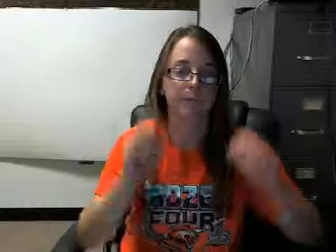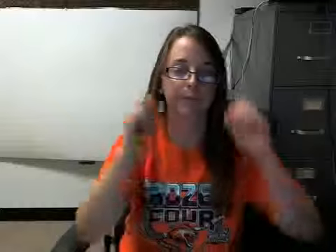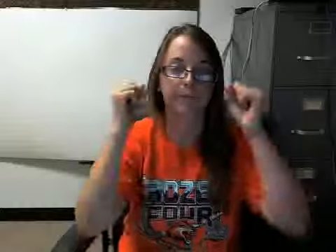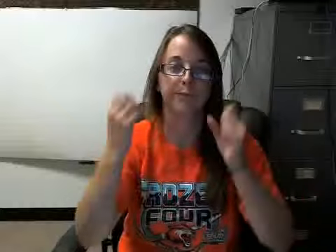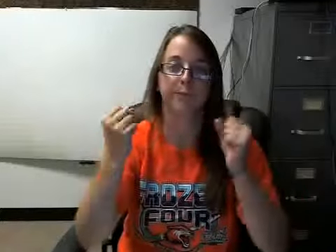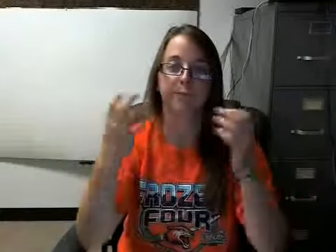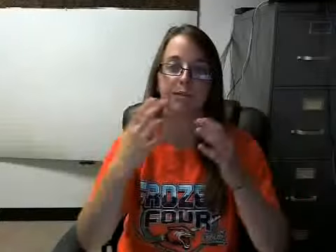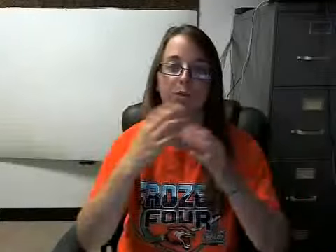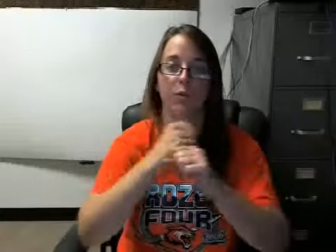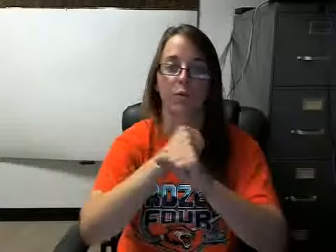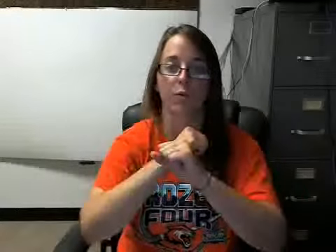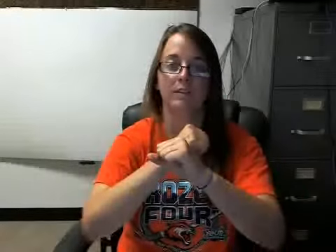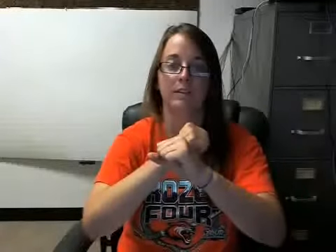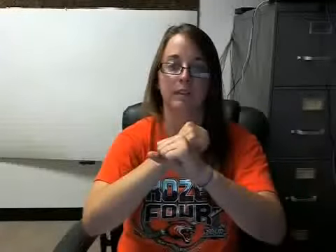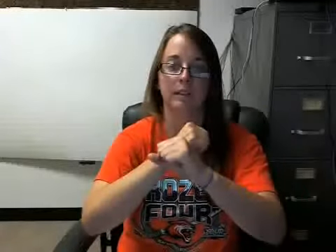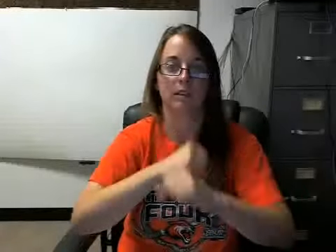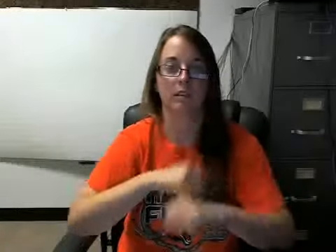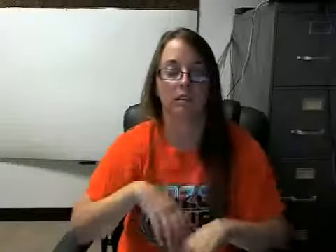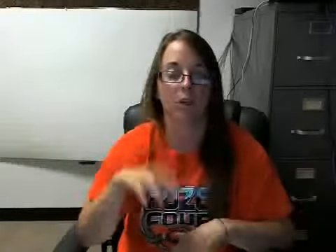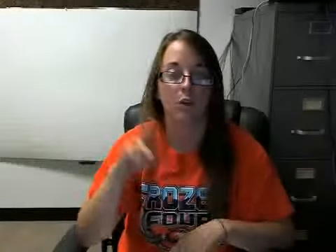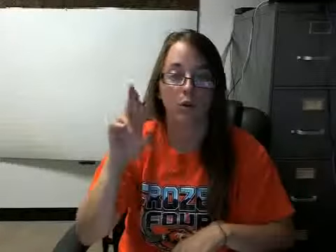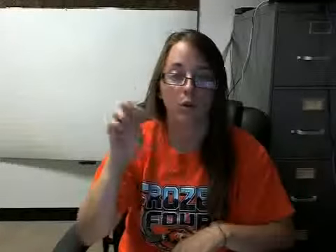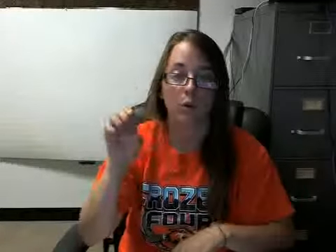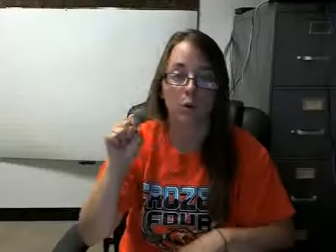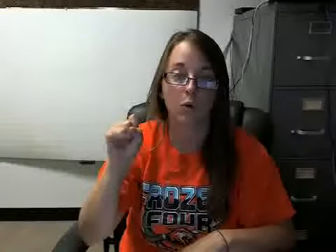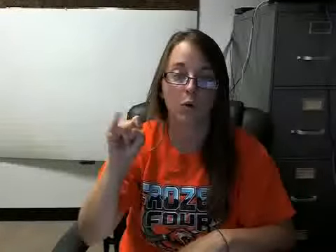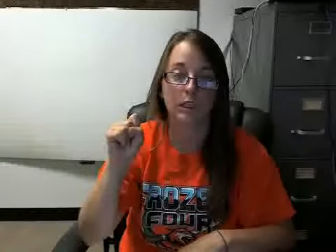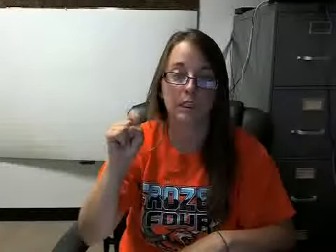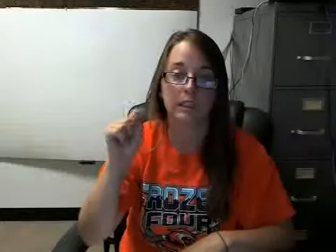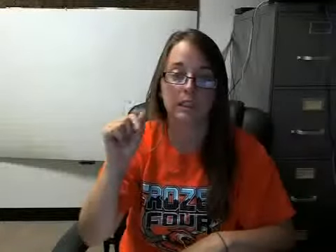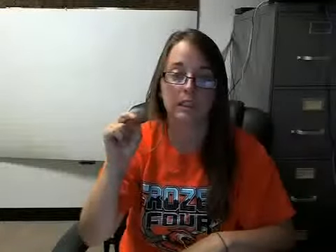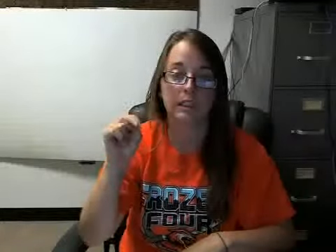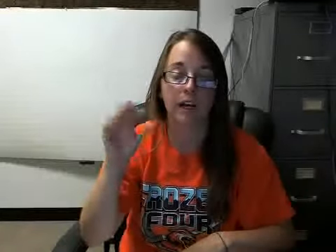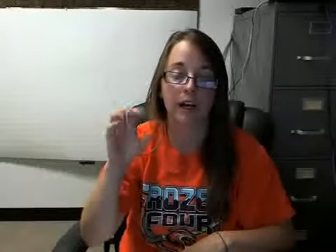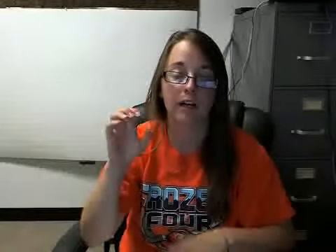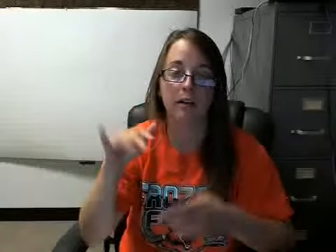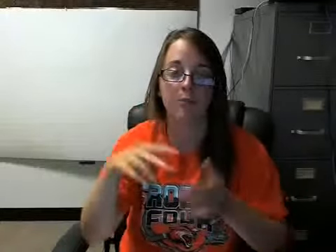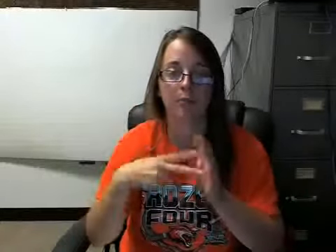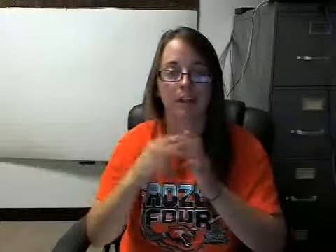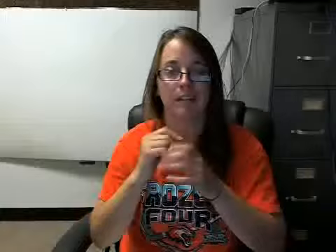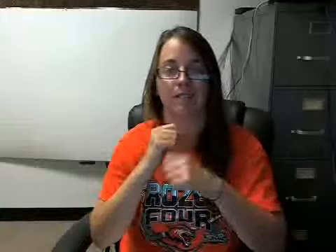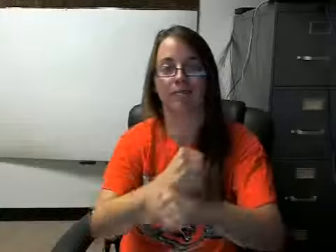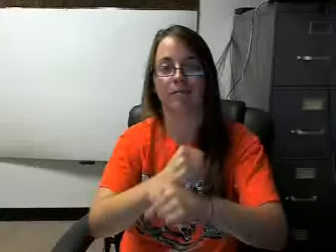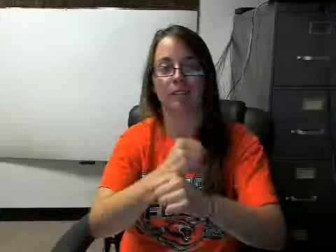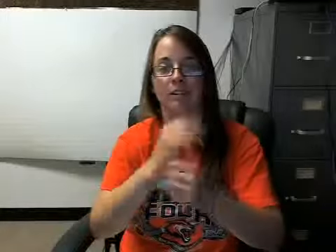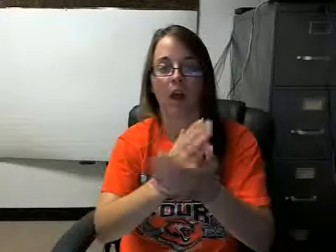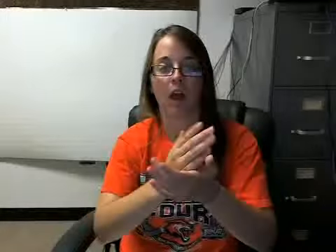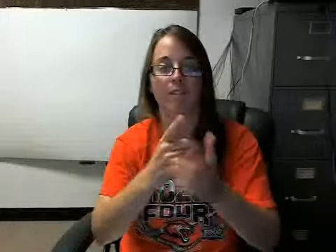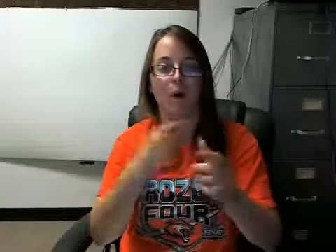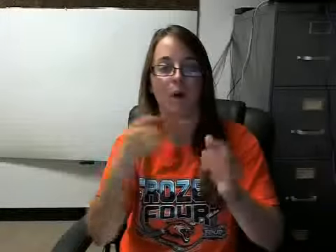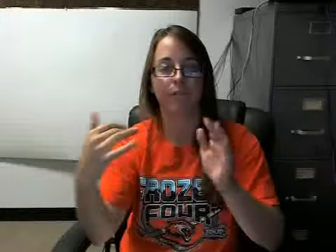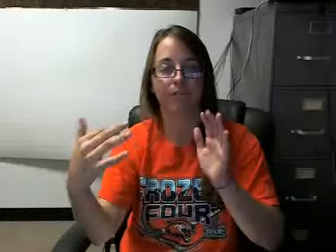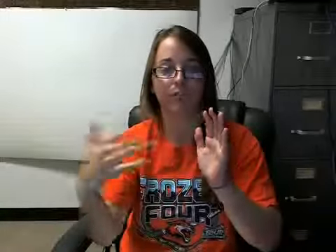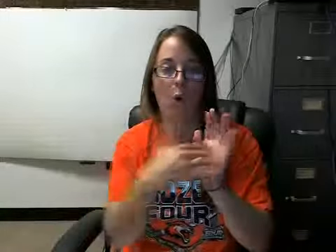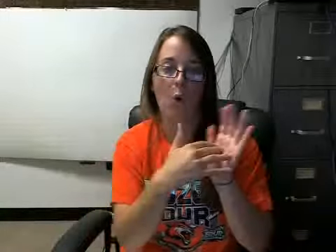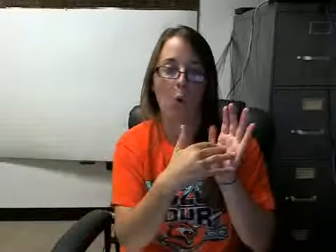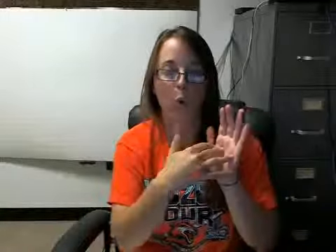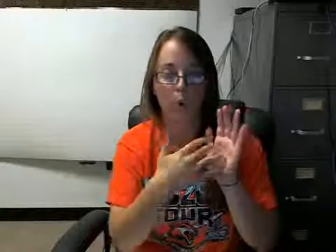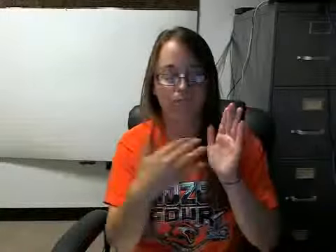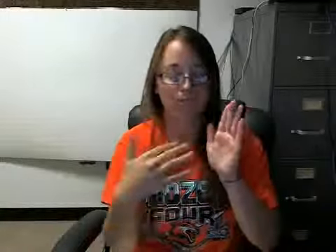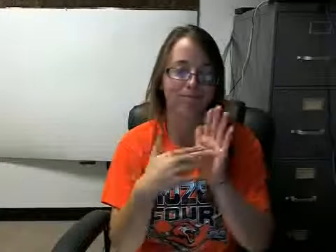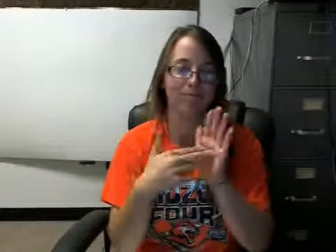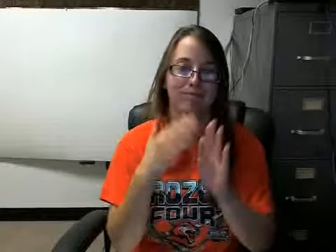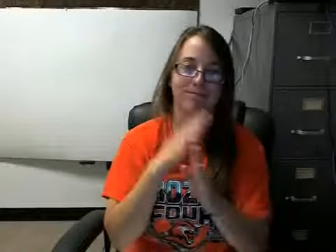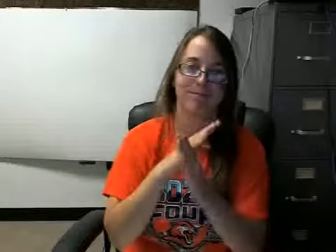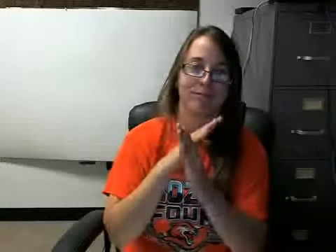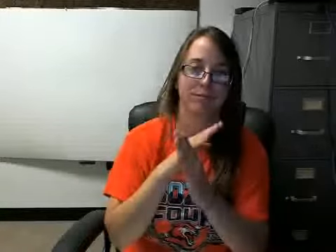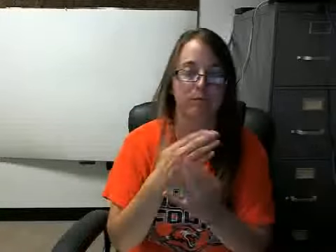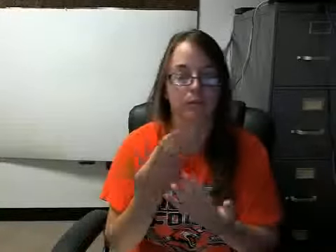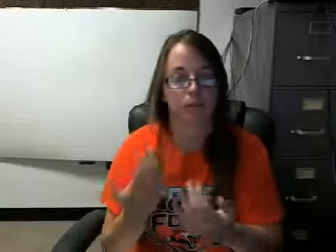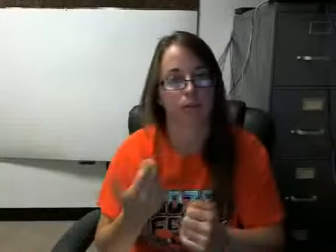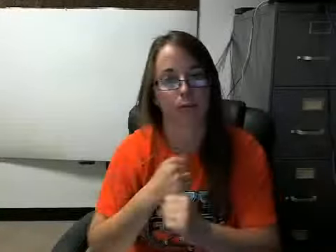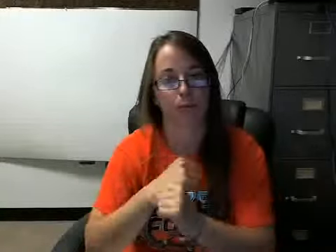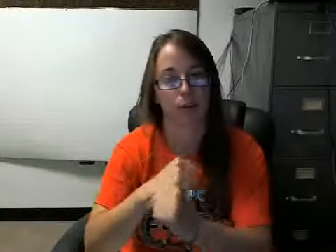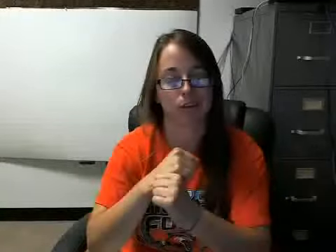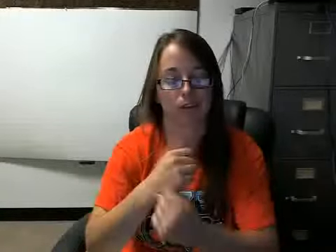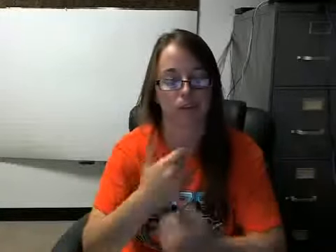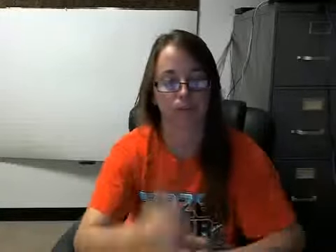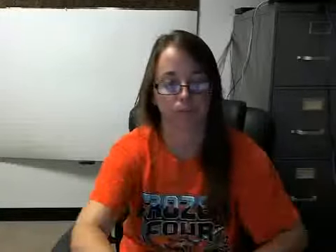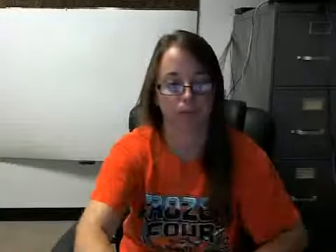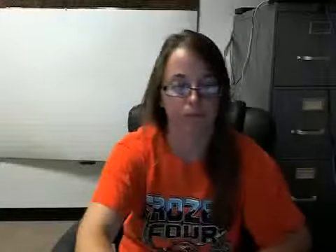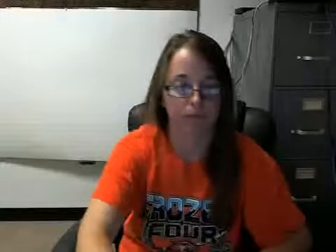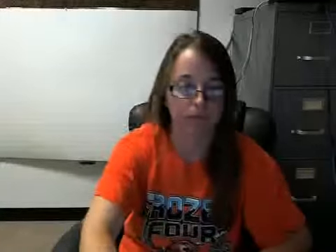Resistance